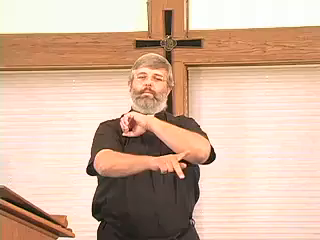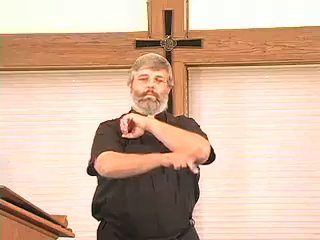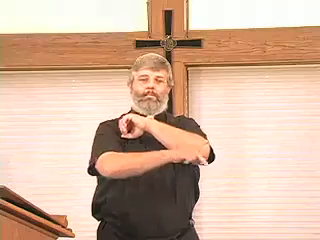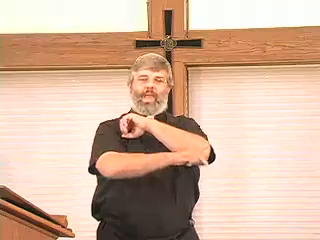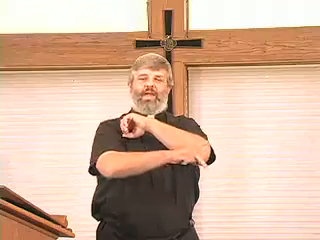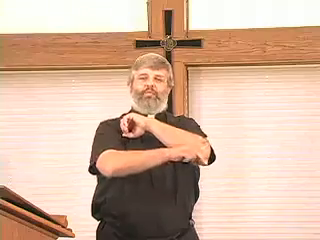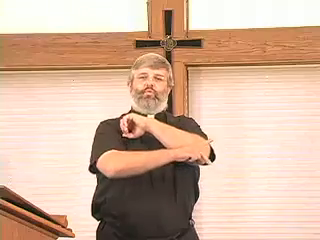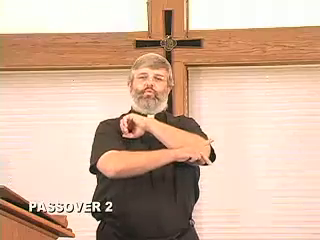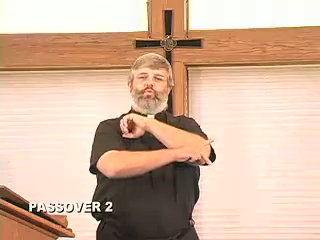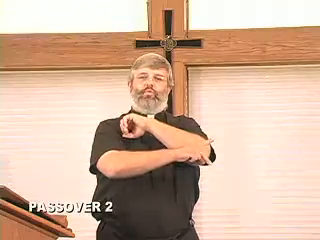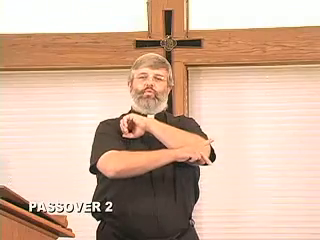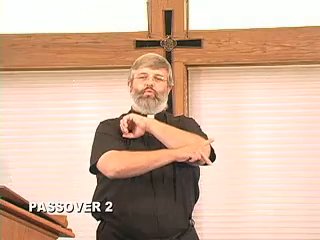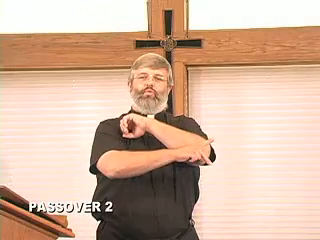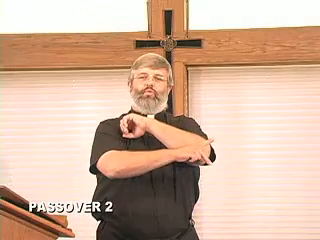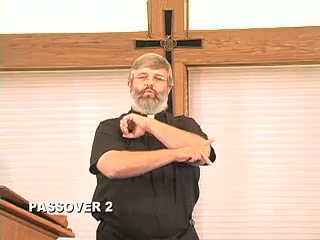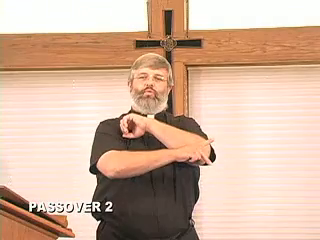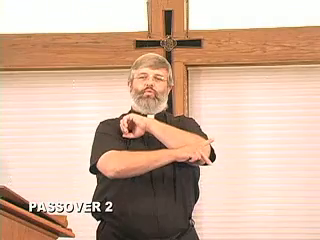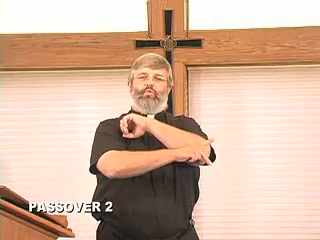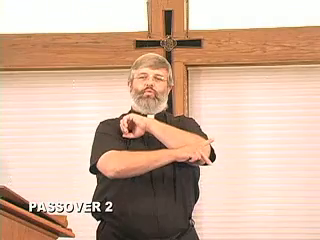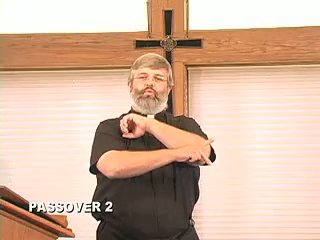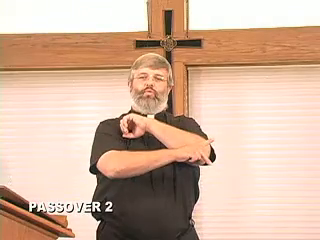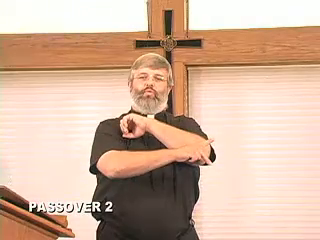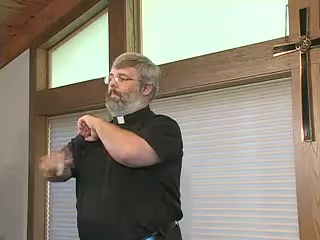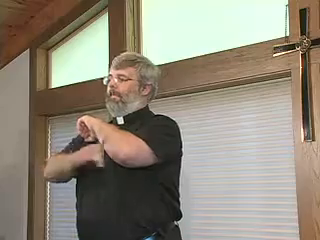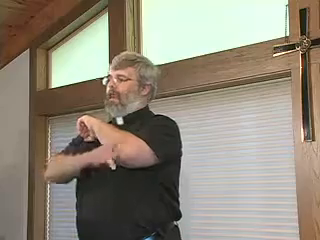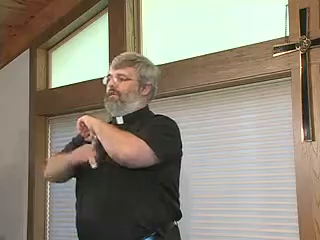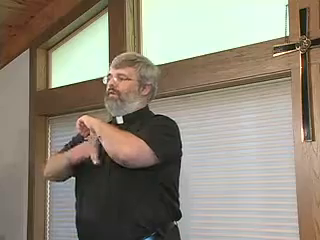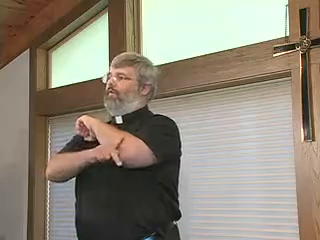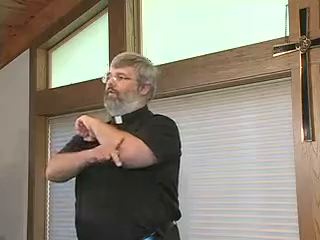PASSOVER